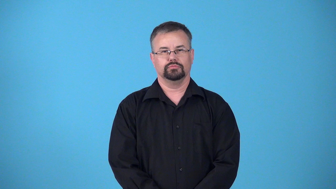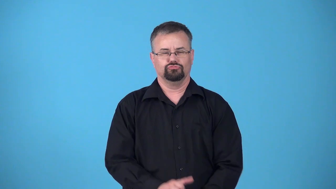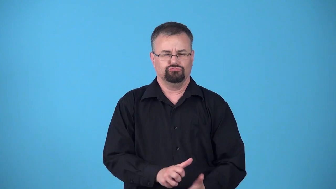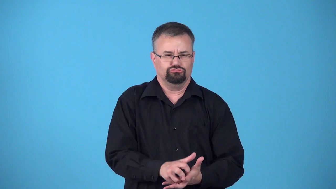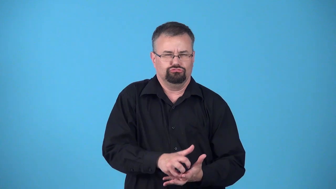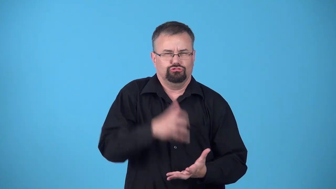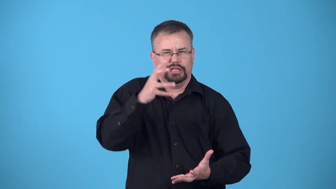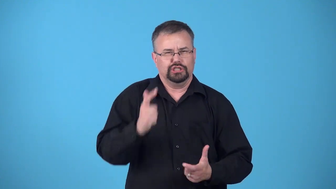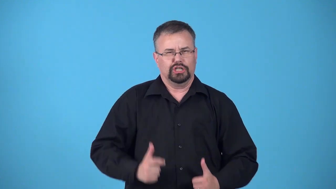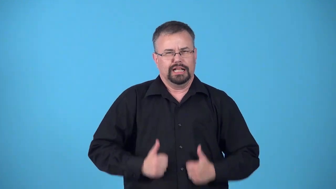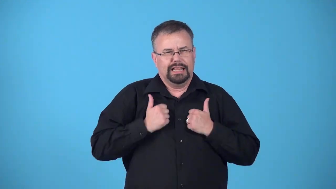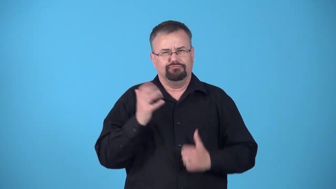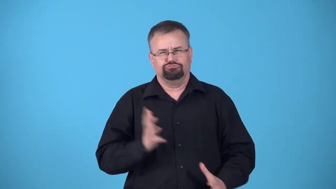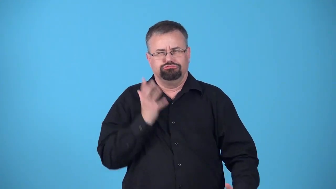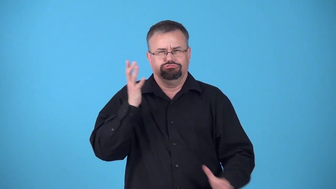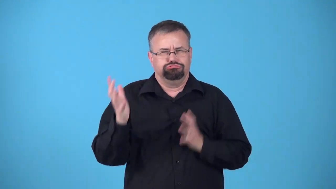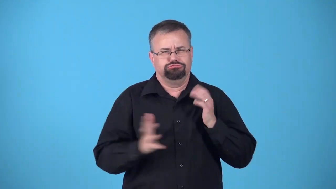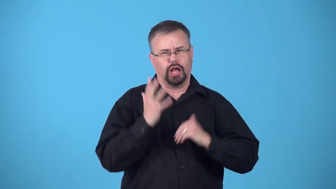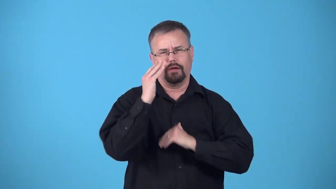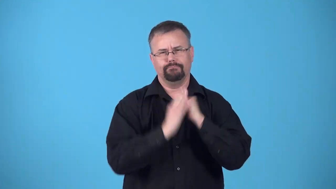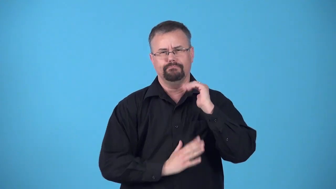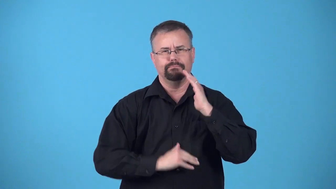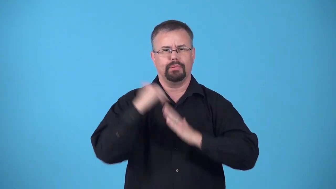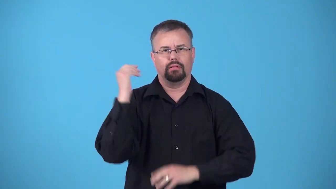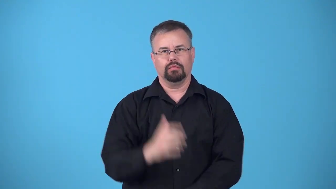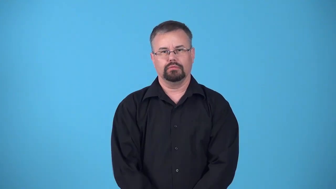in the lap of luxury